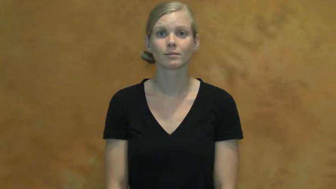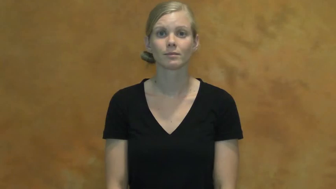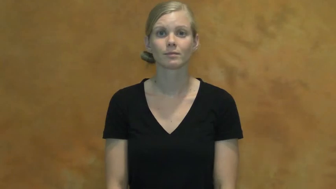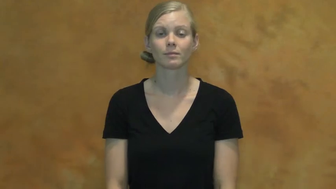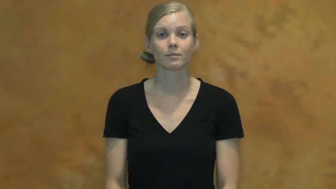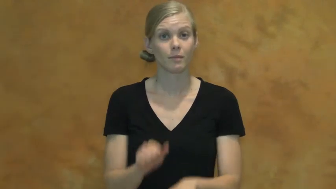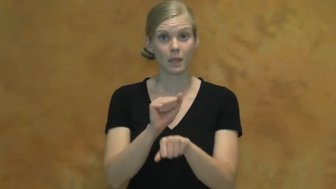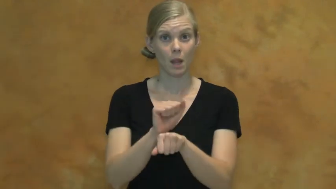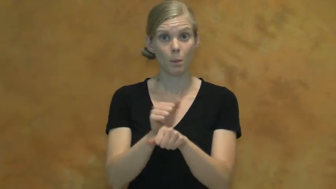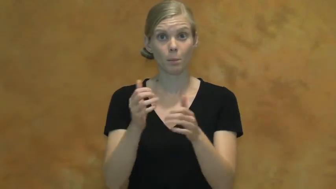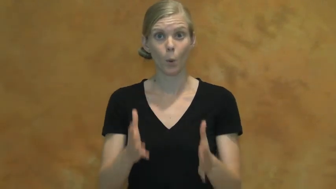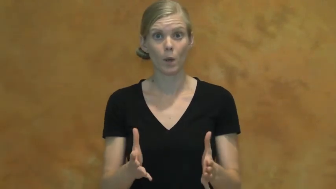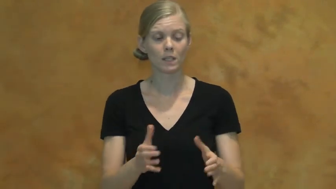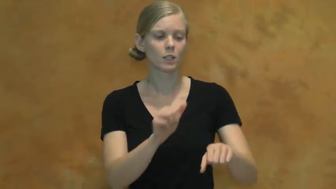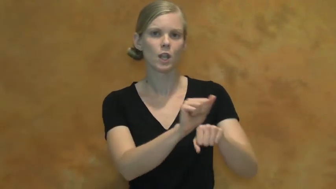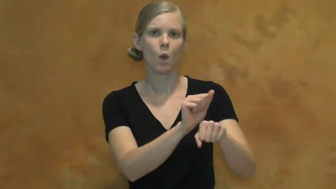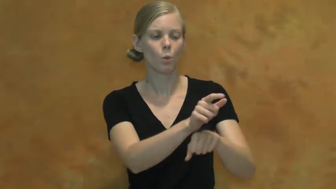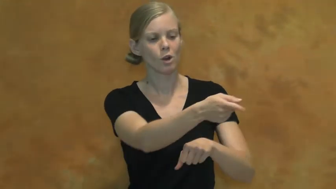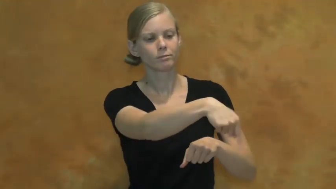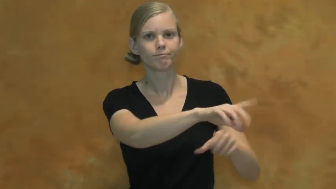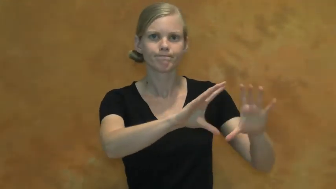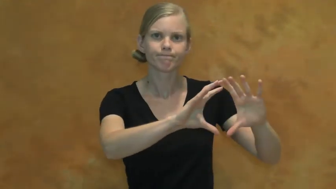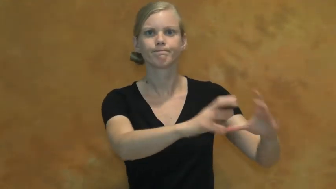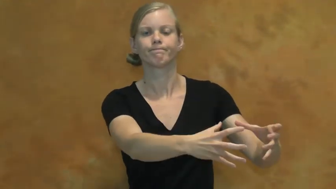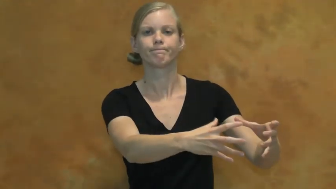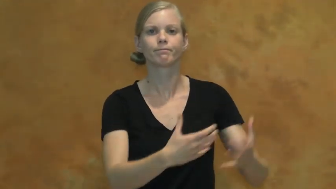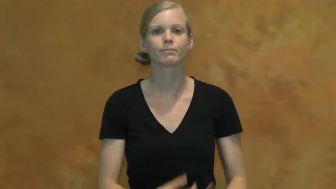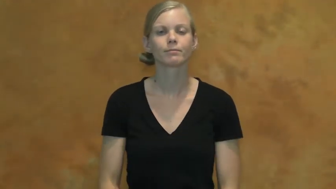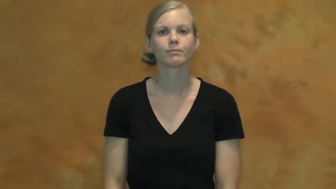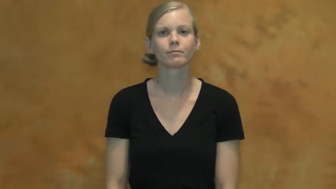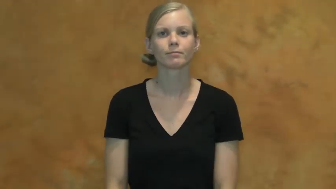office staff